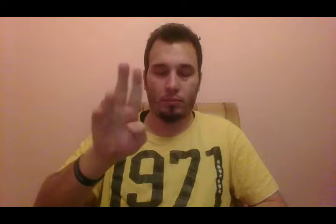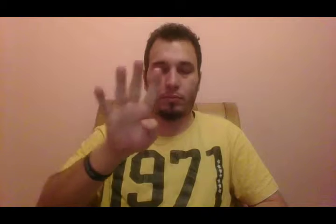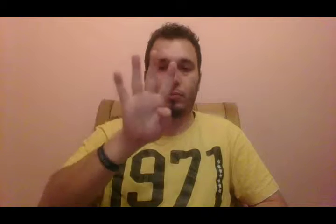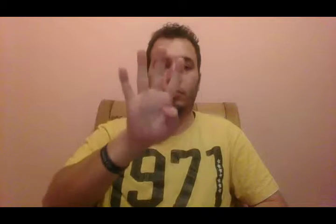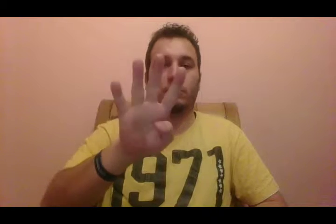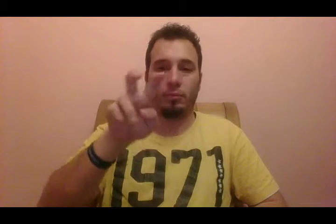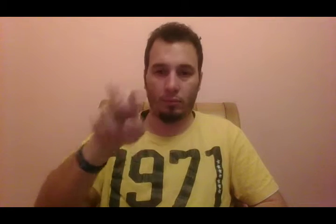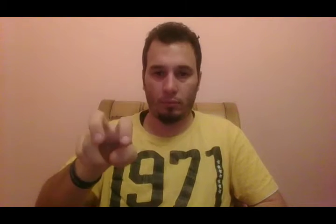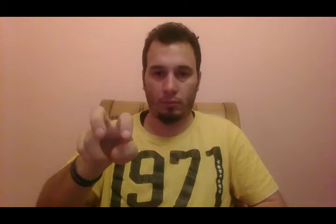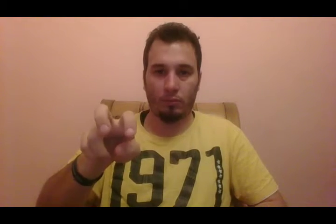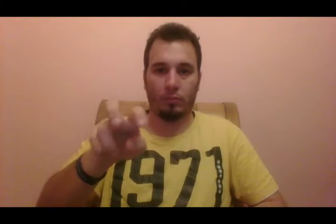number48